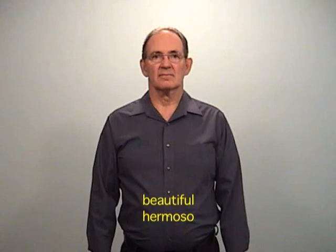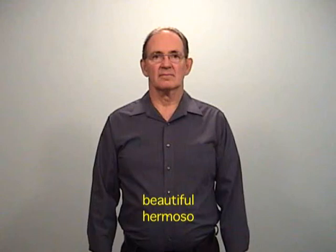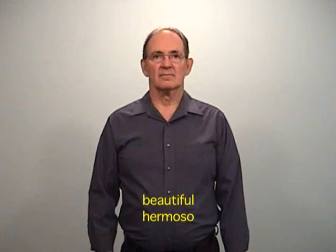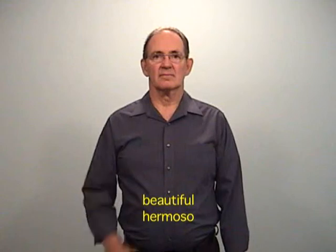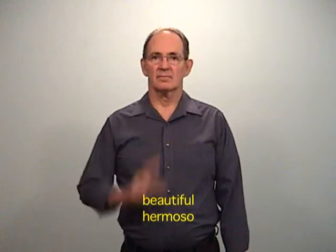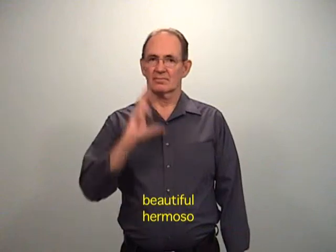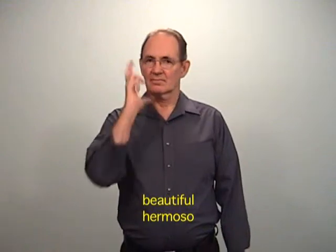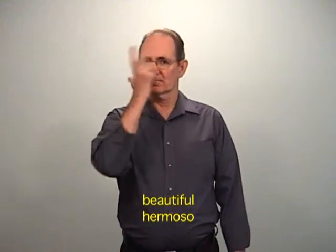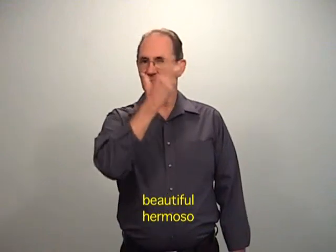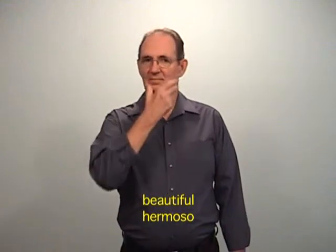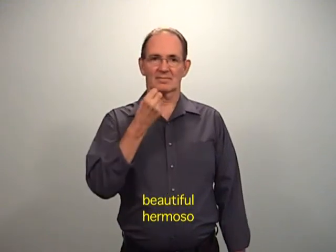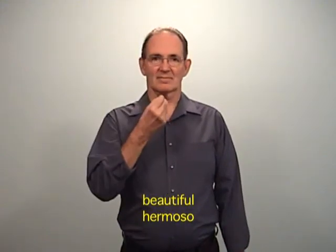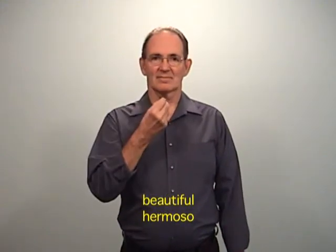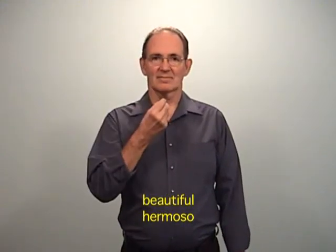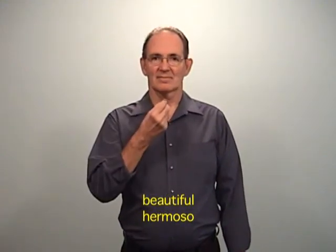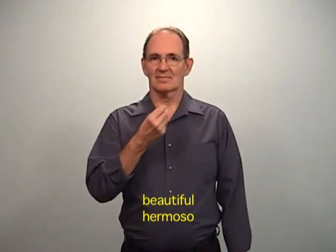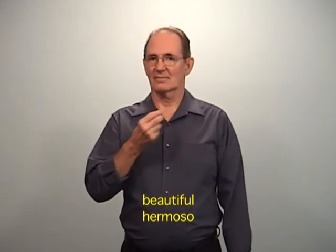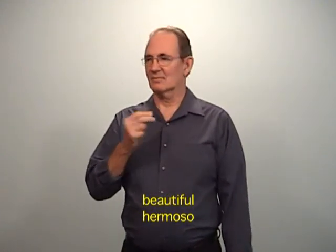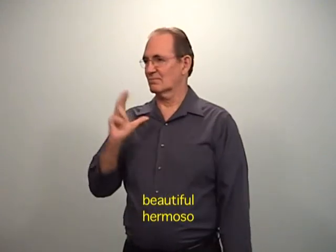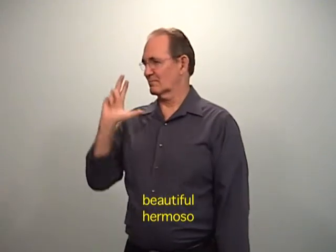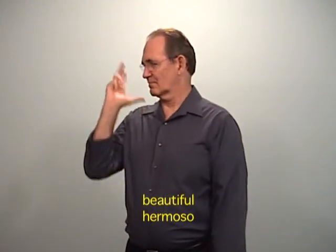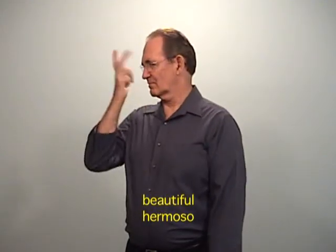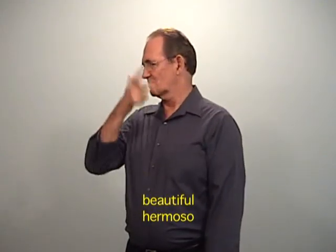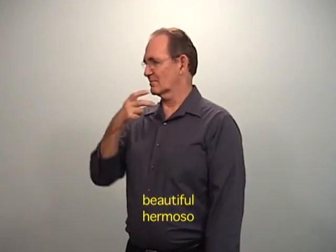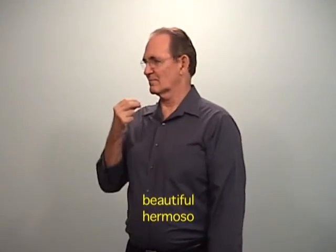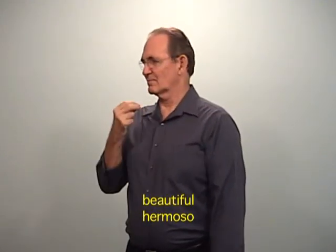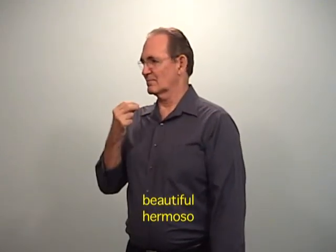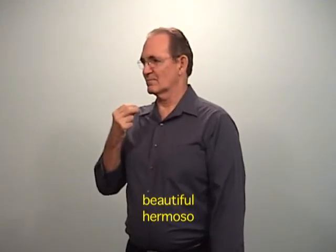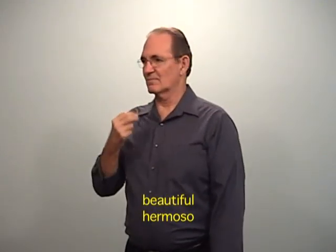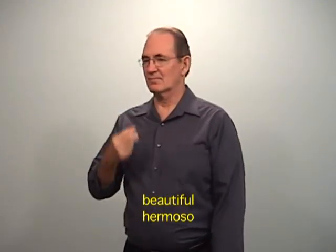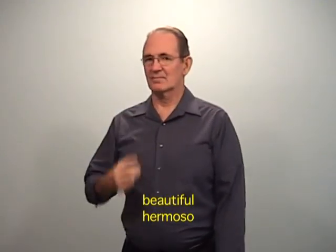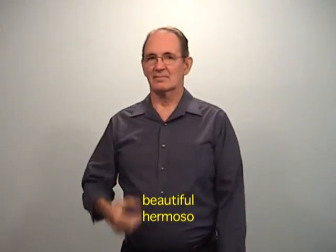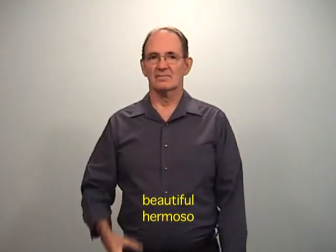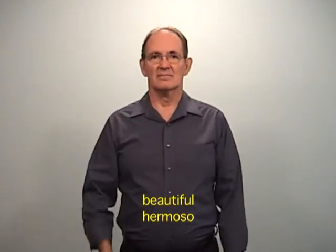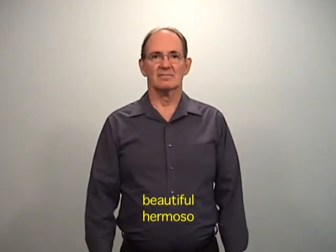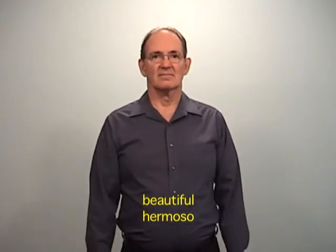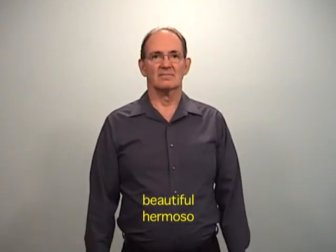Beautiful